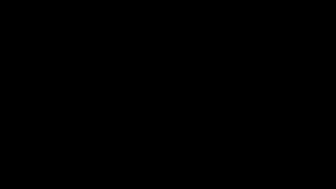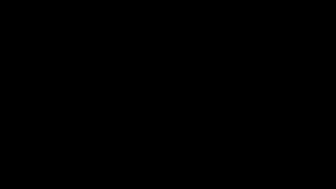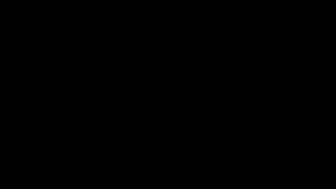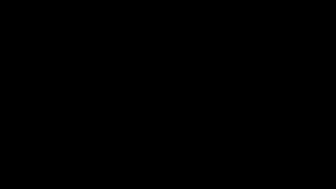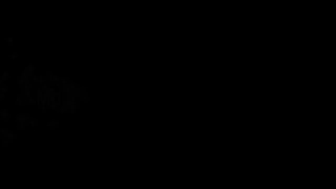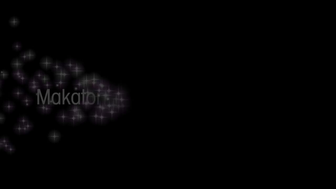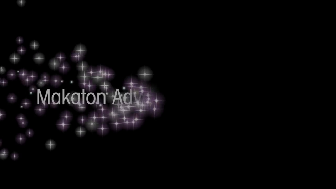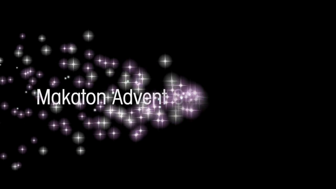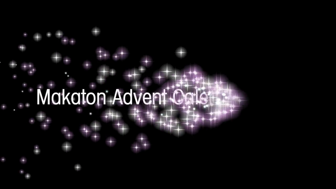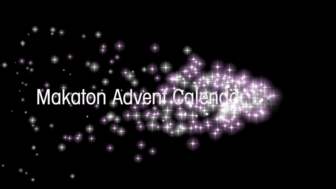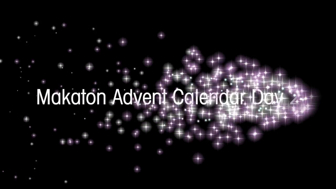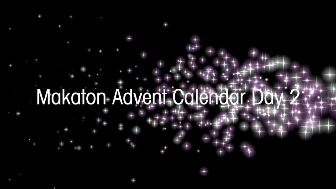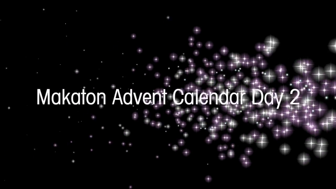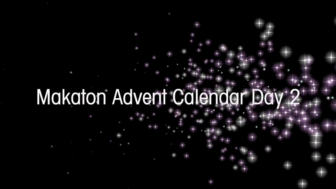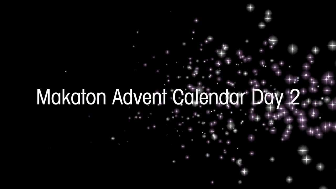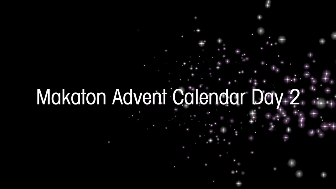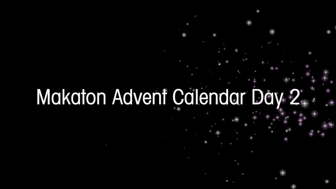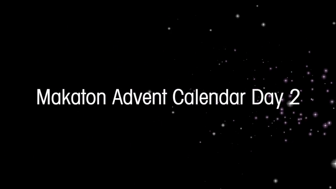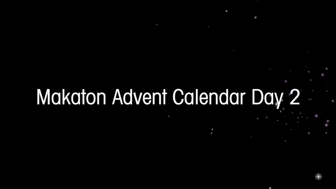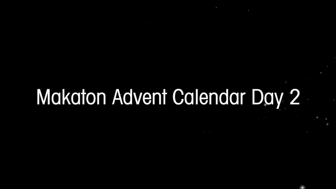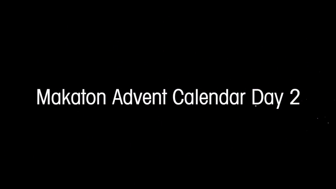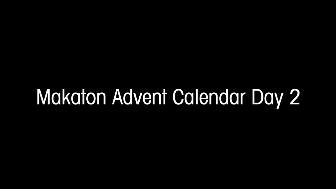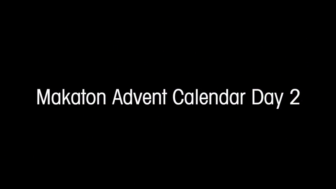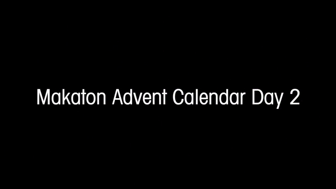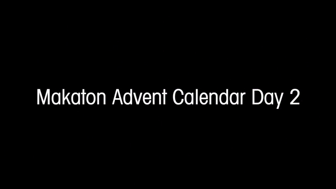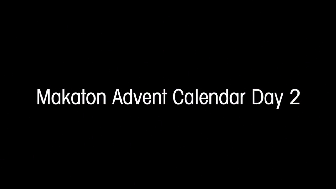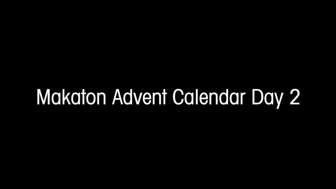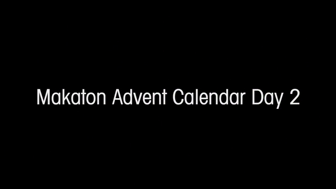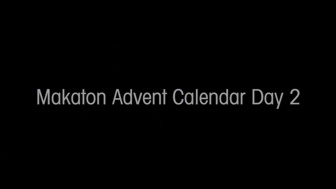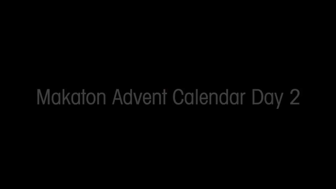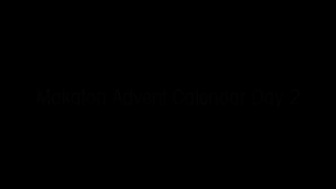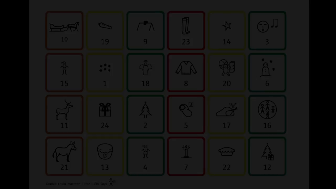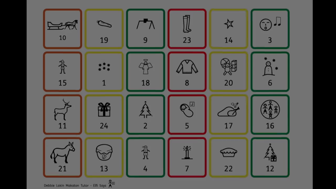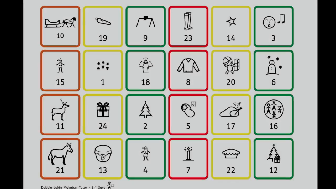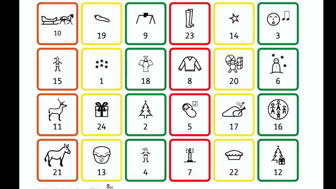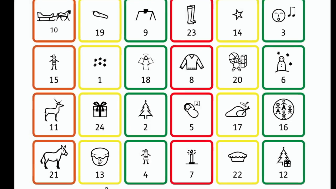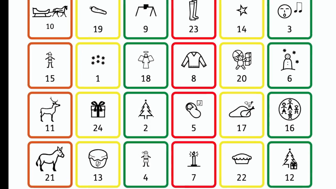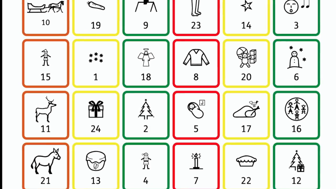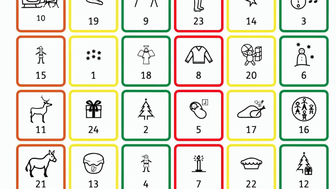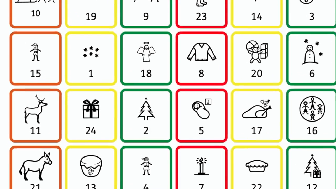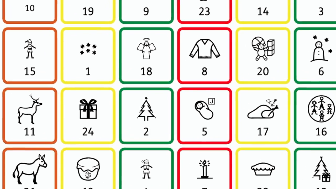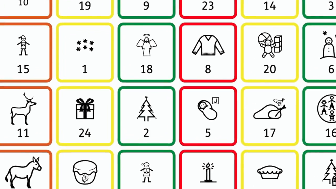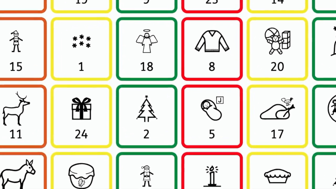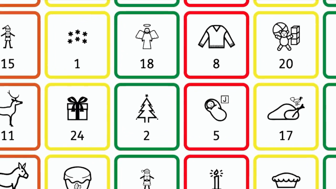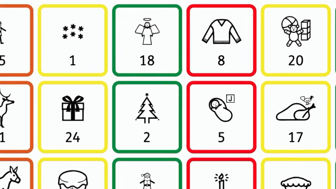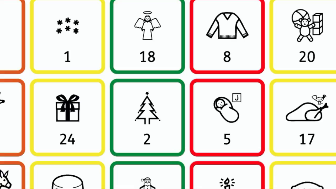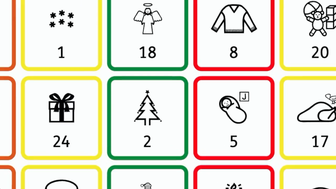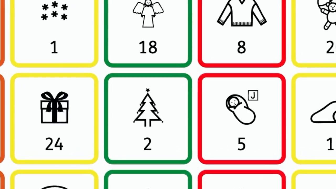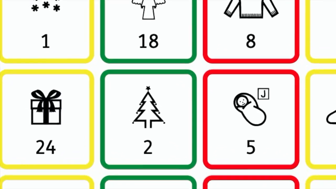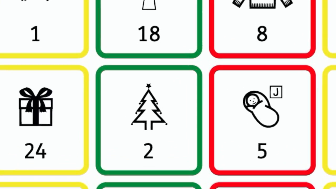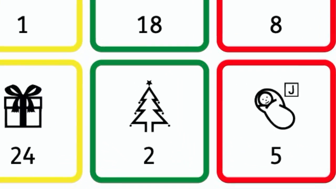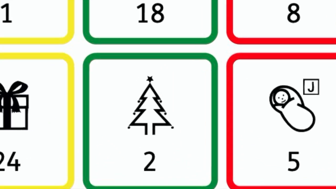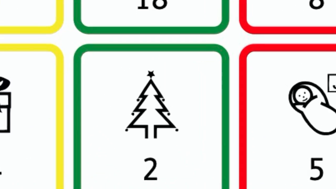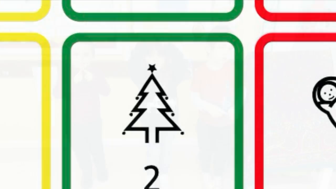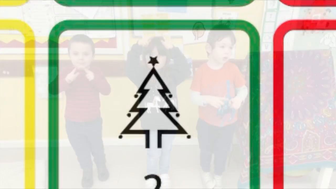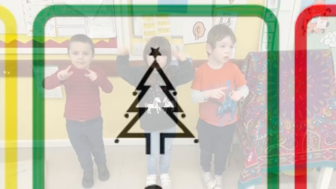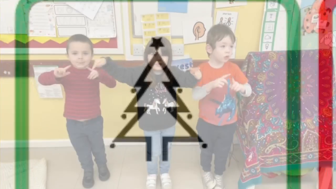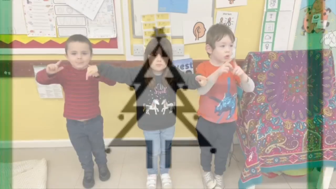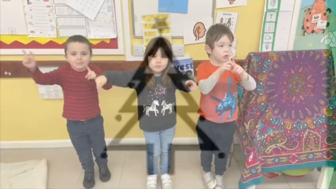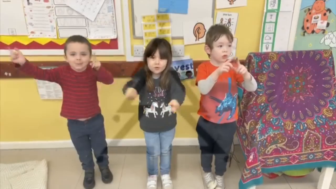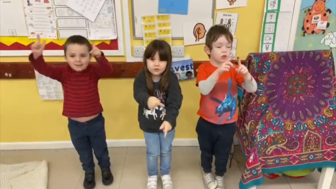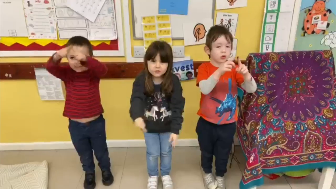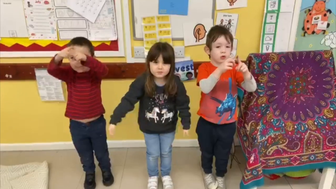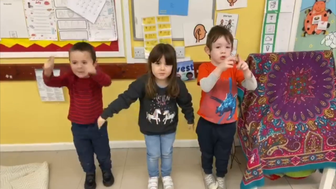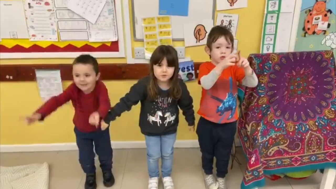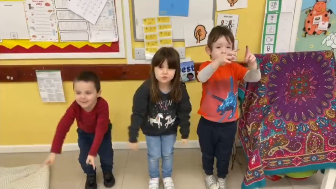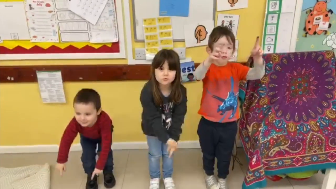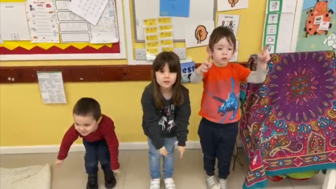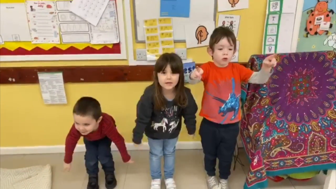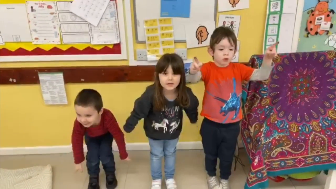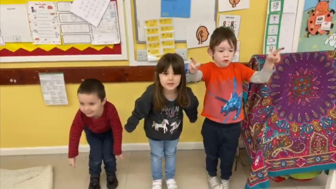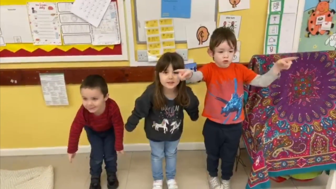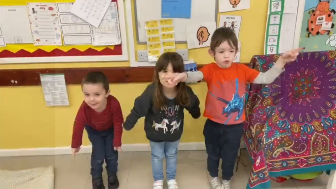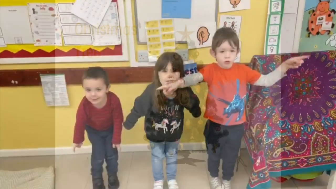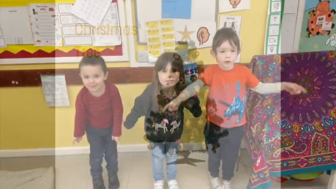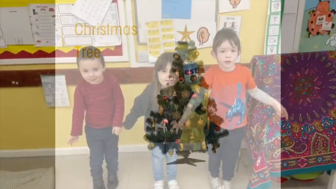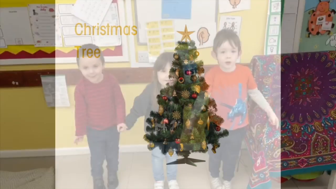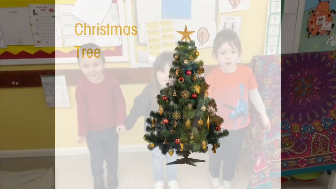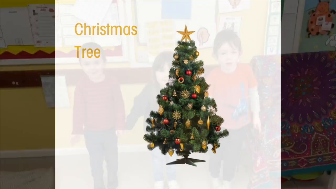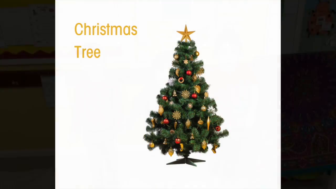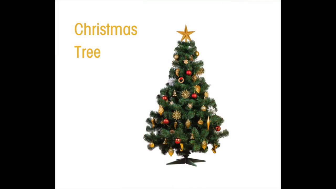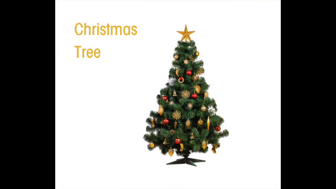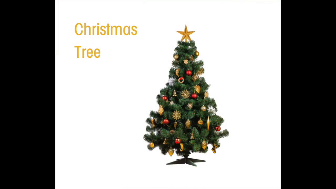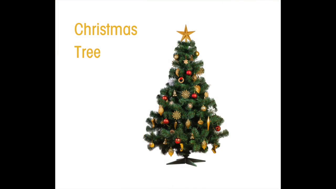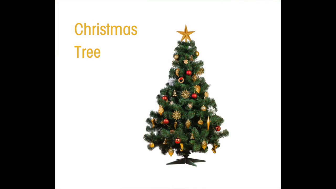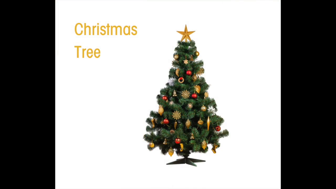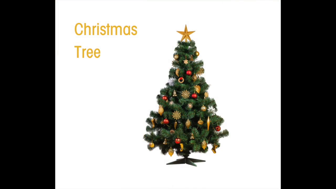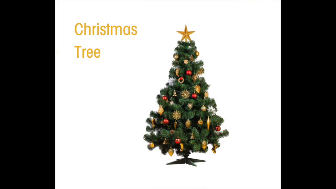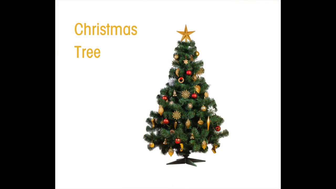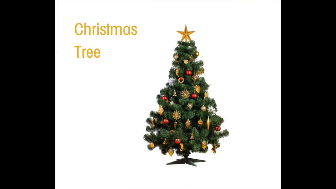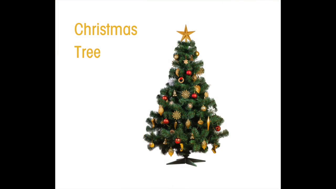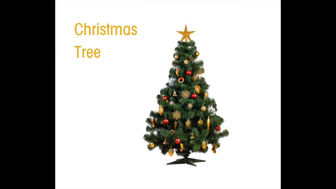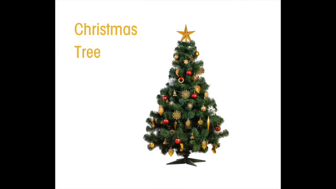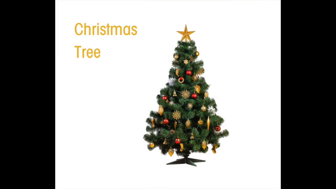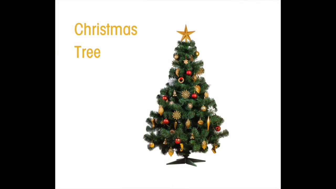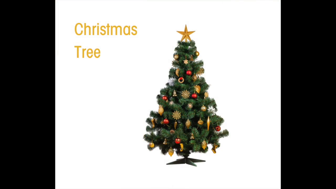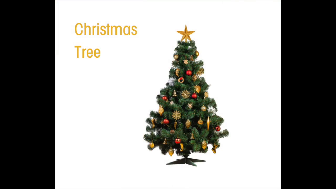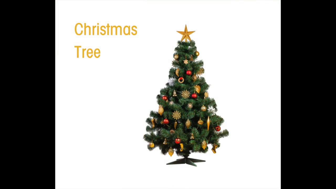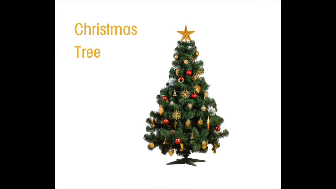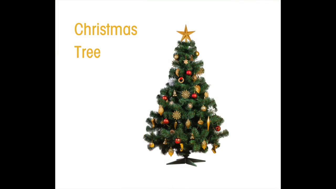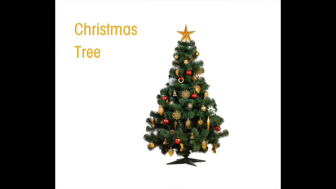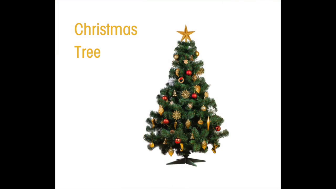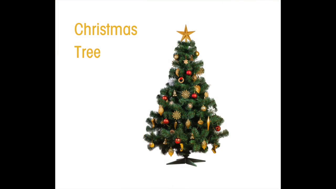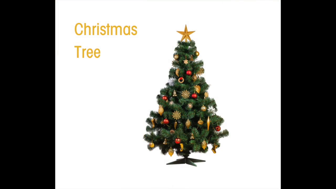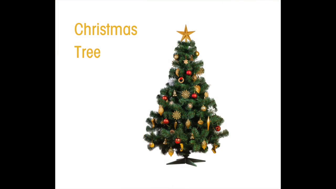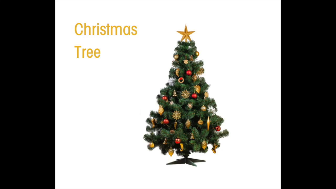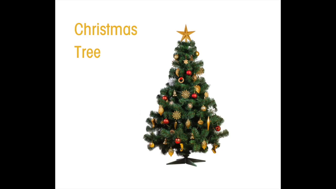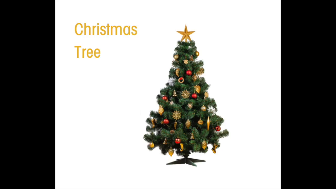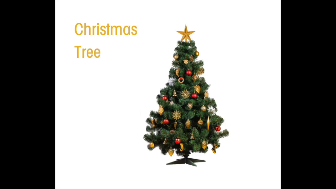Christmas Tree